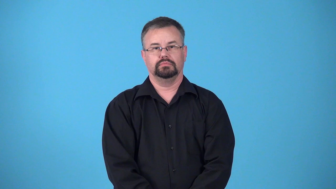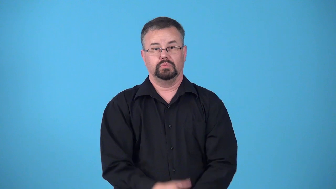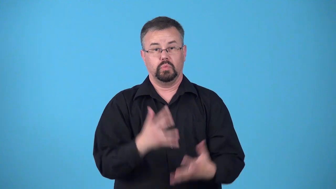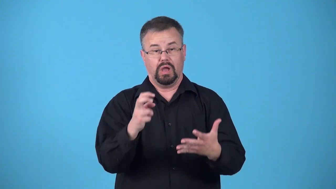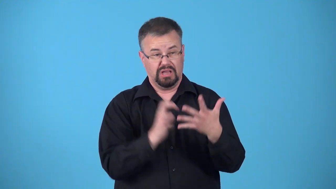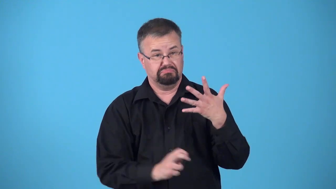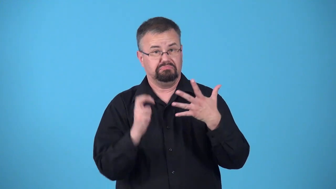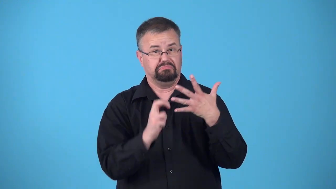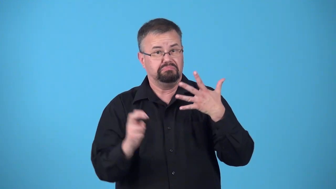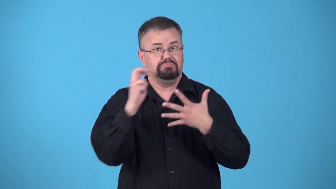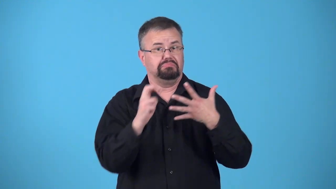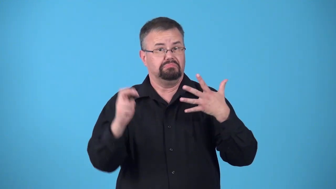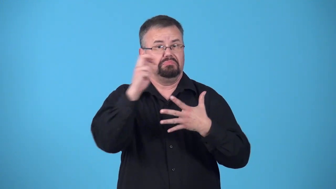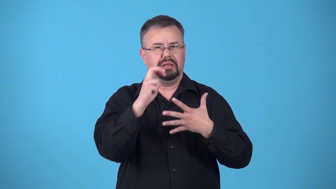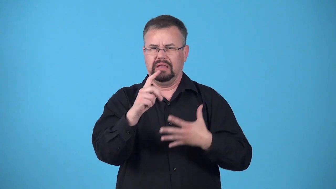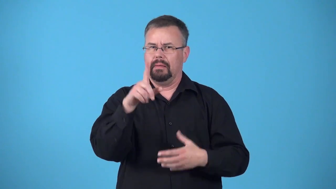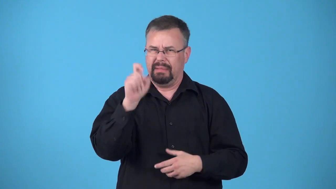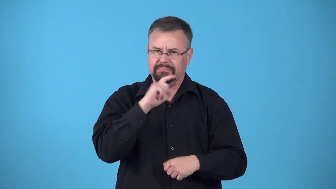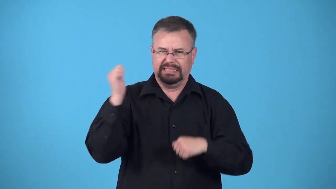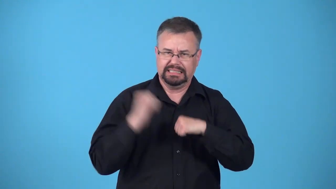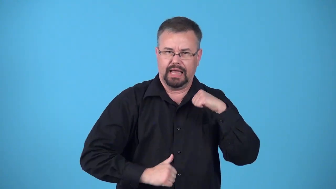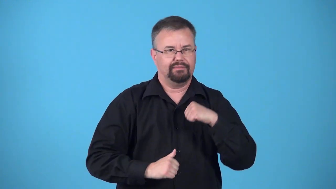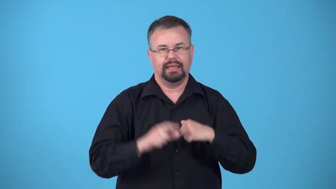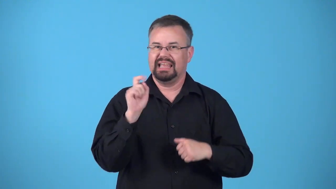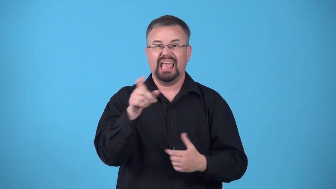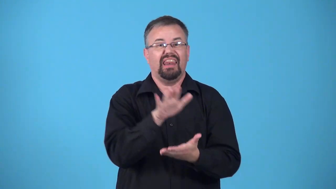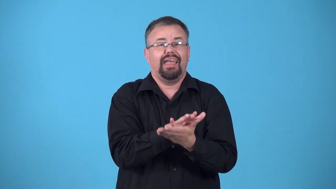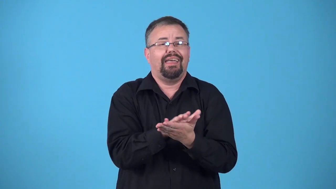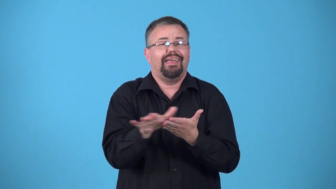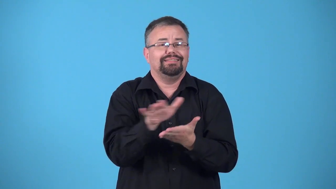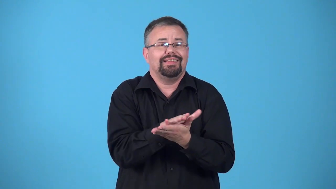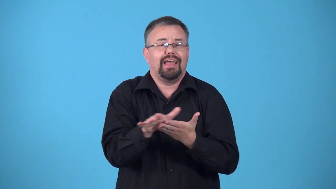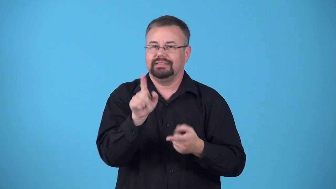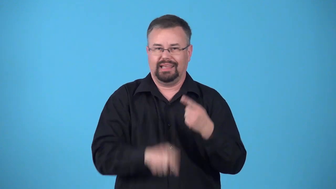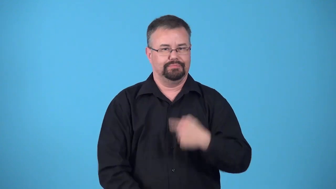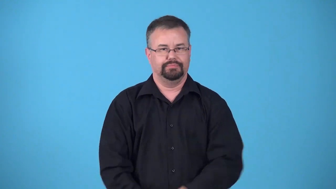nice guys finish last